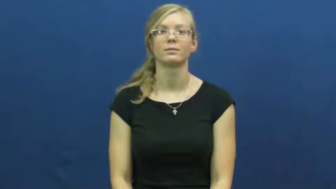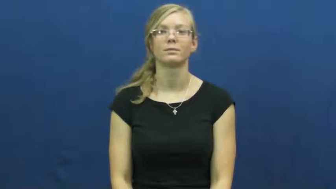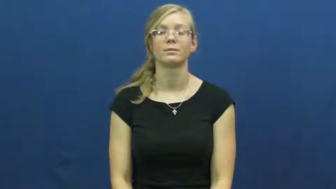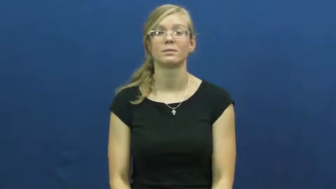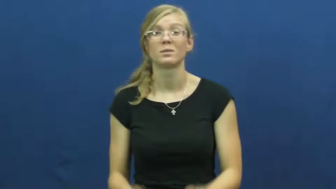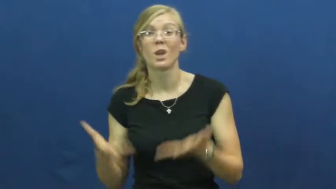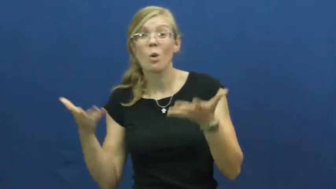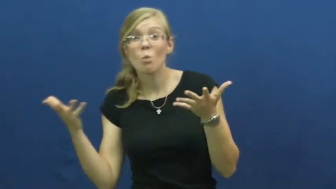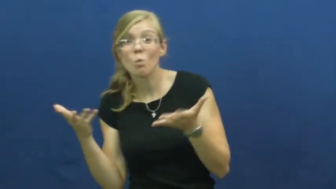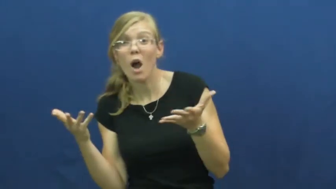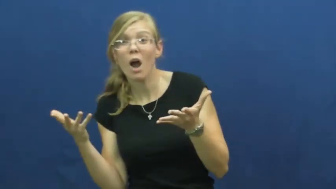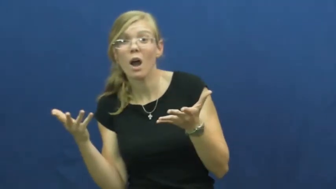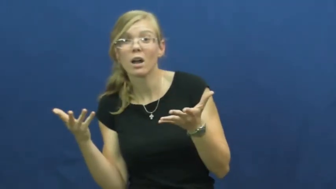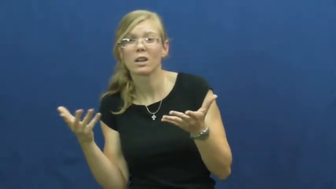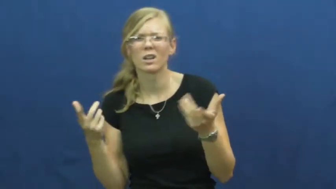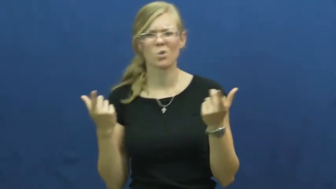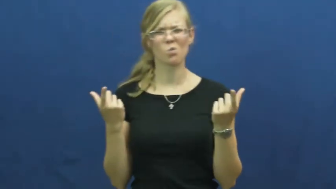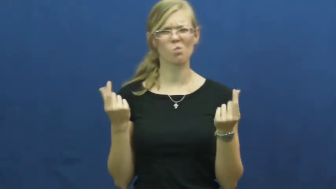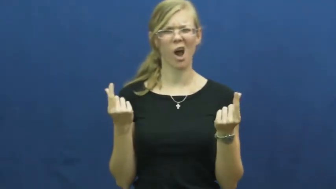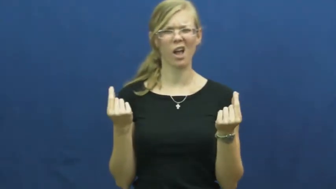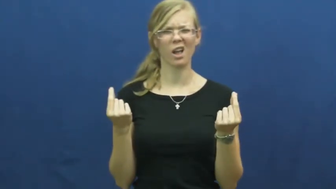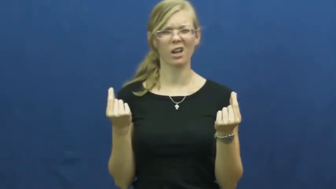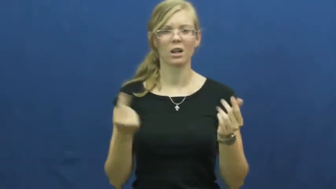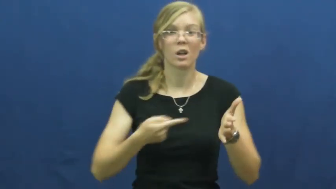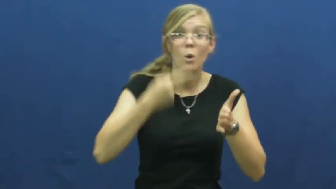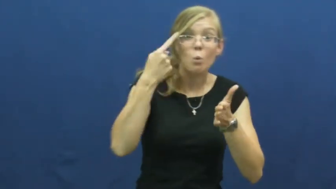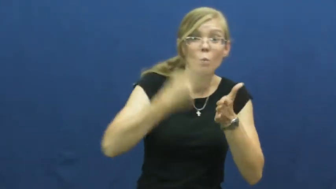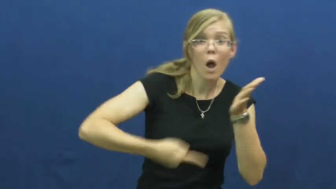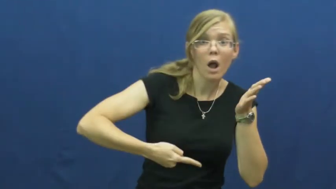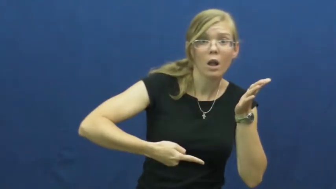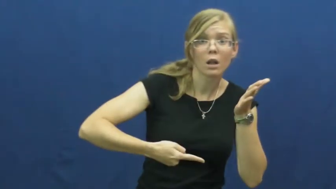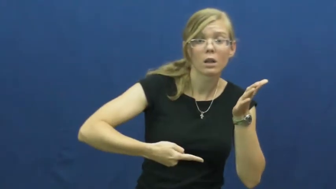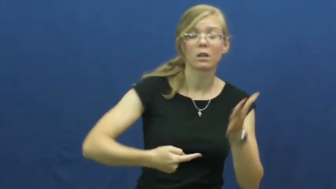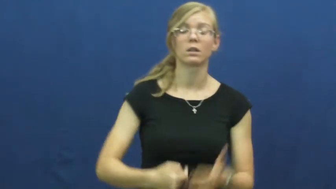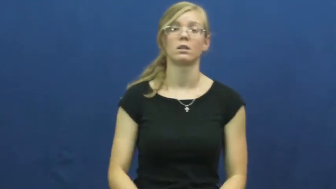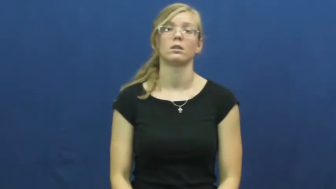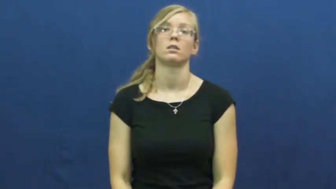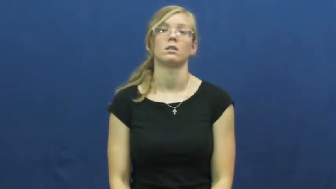what